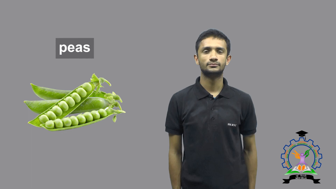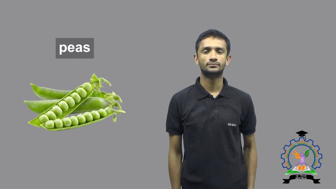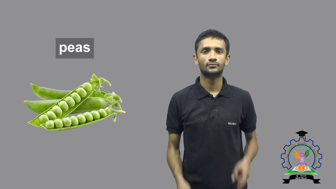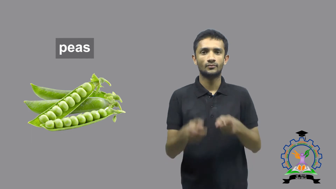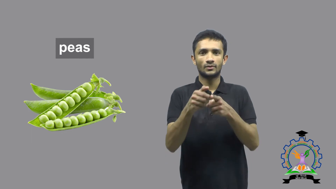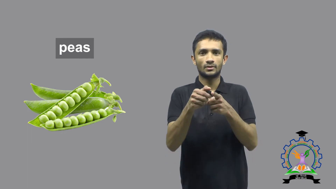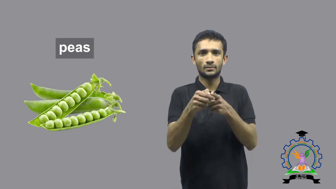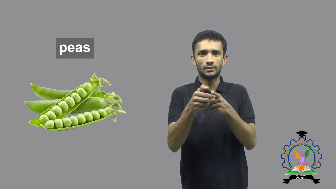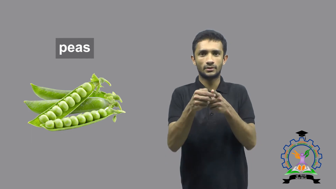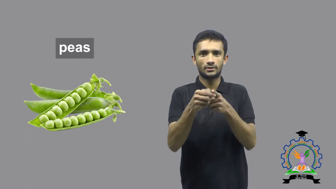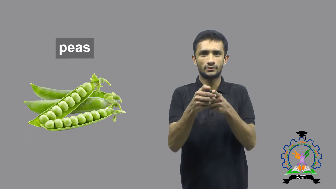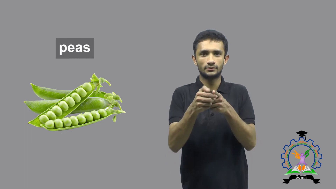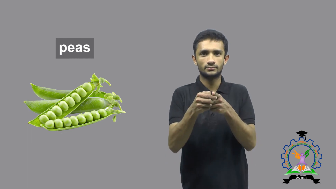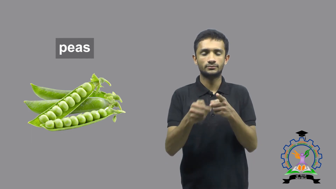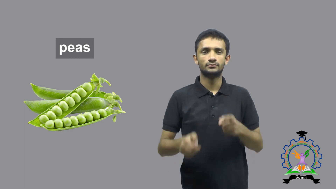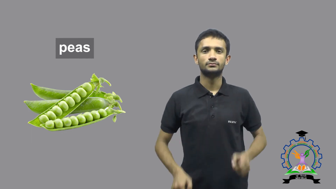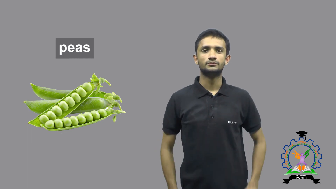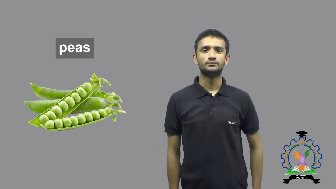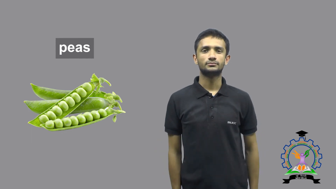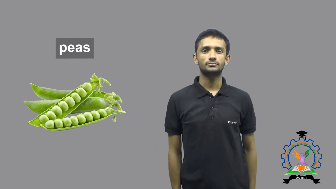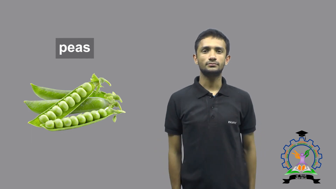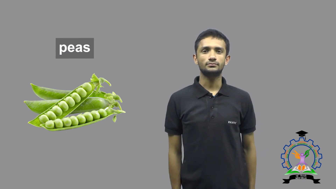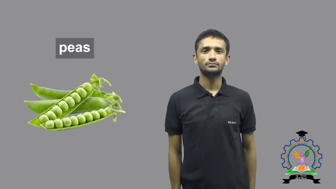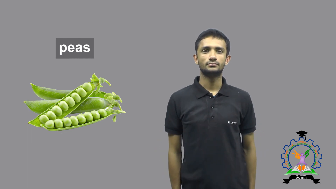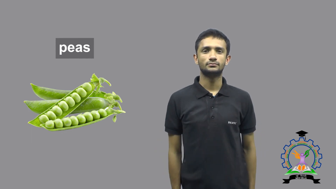peas